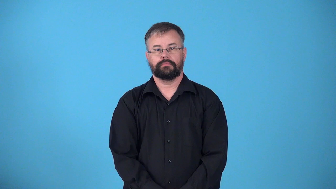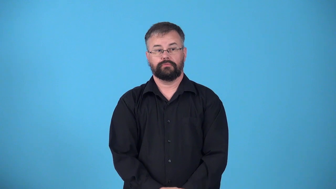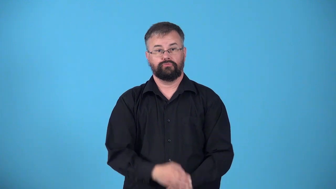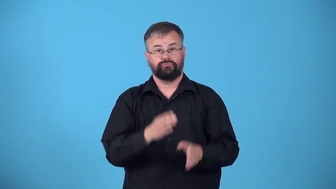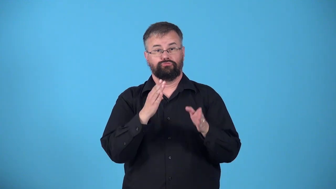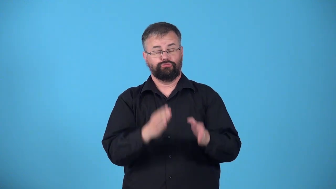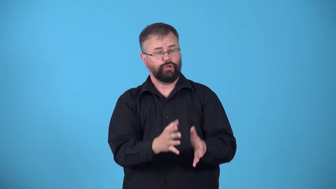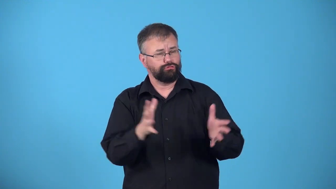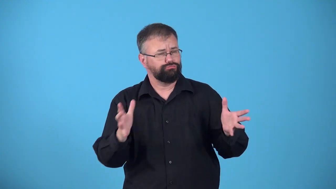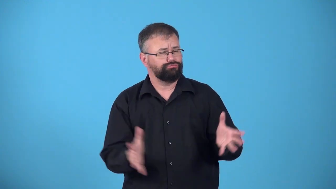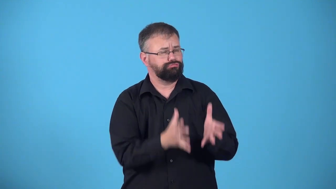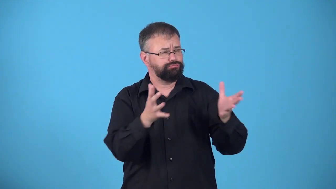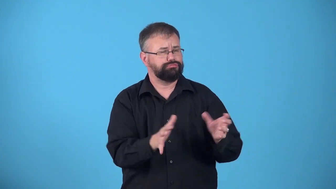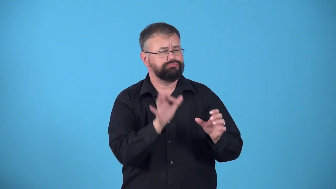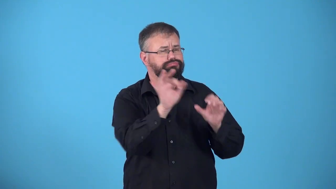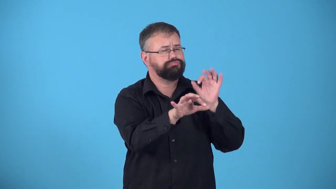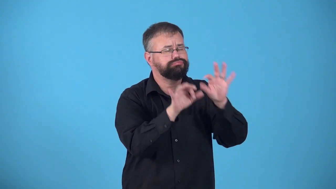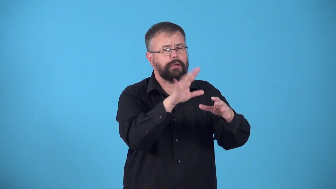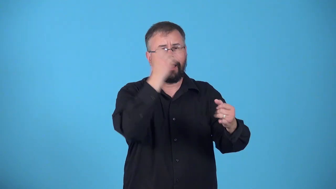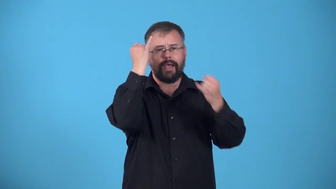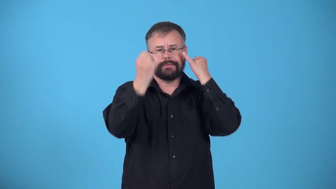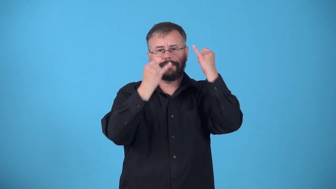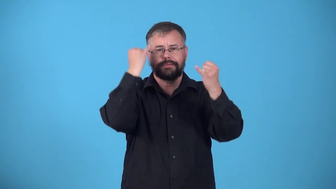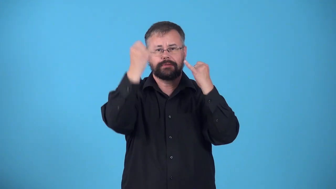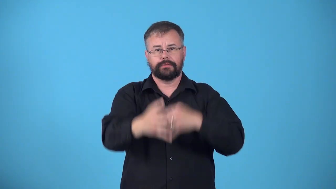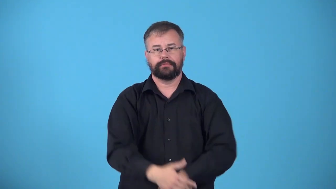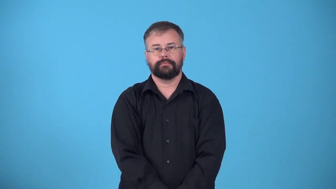inspiration